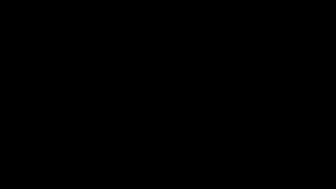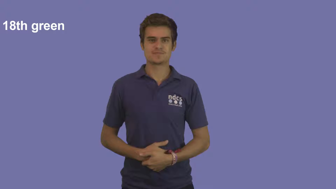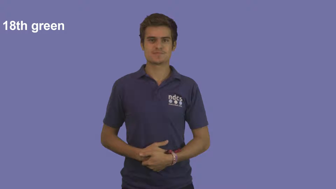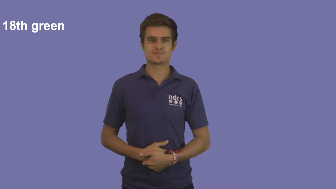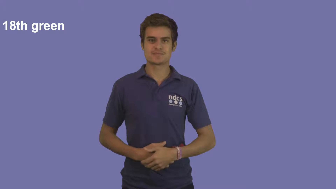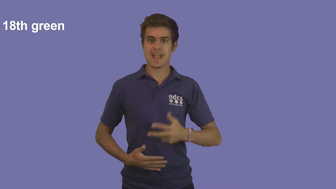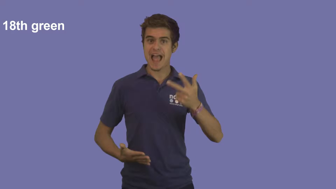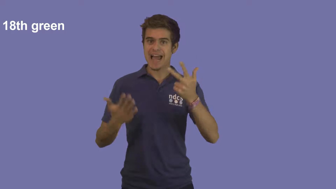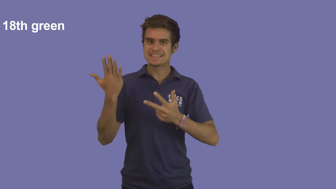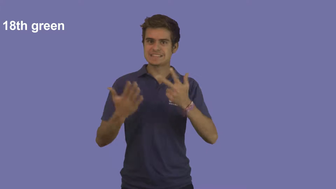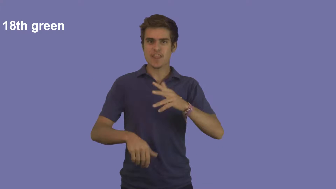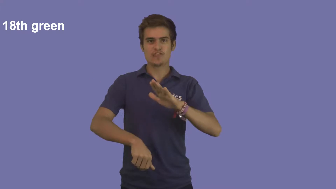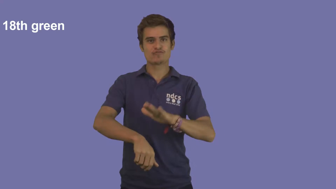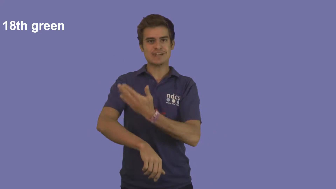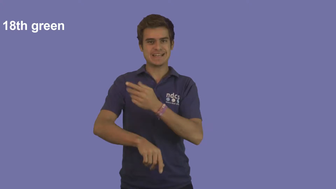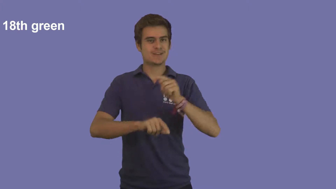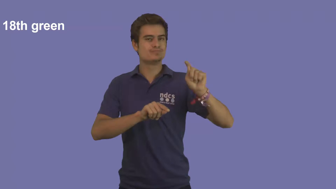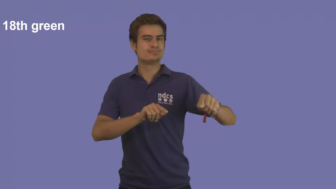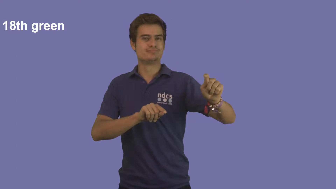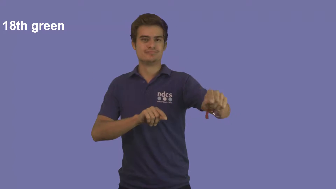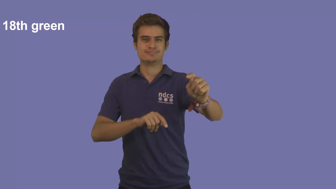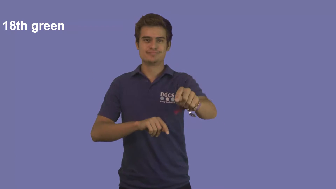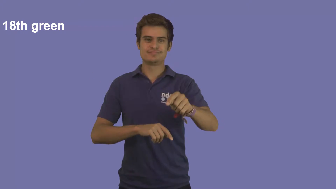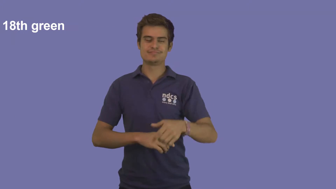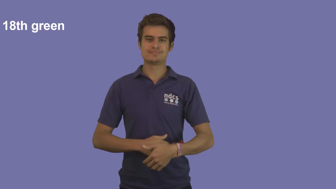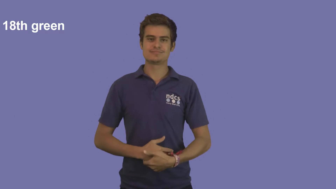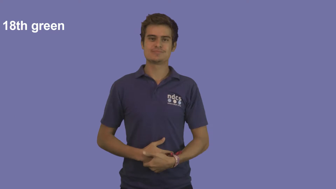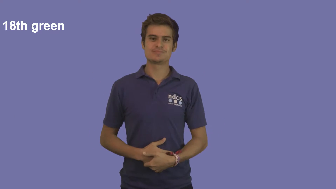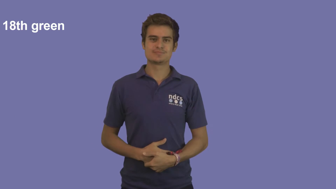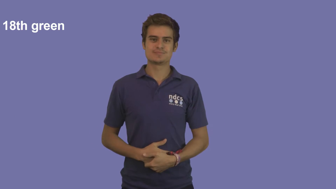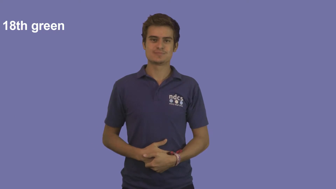18th green